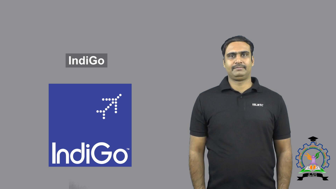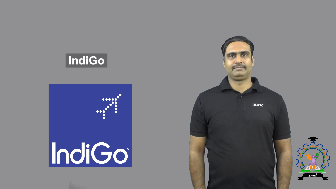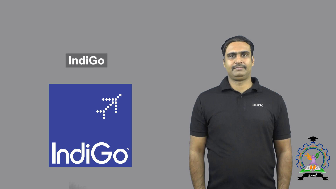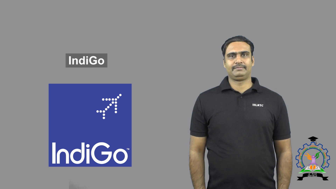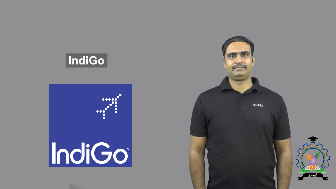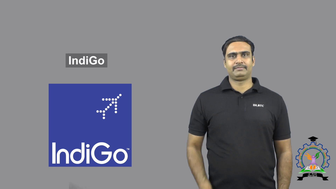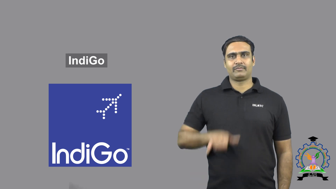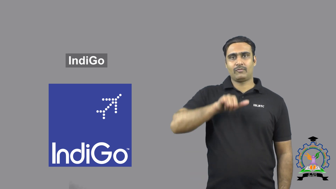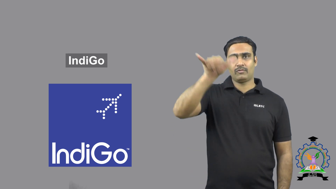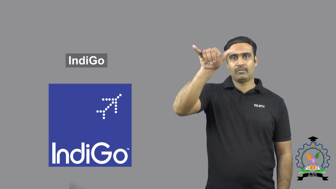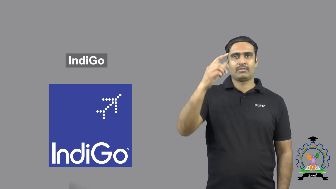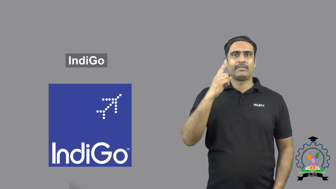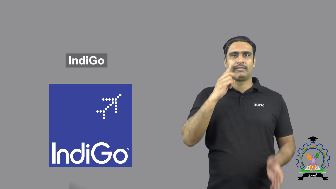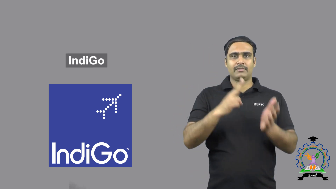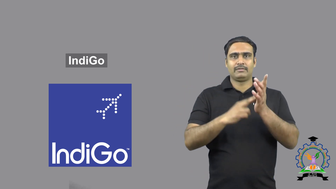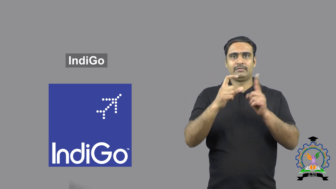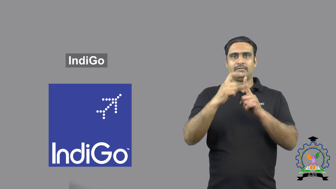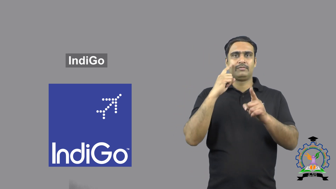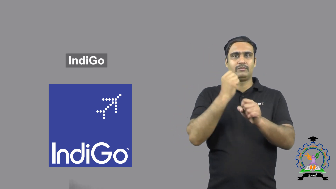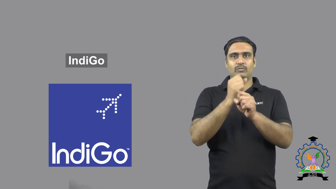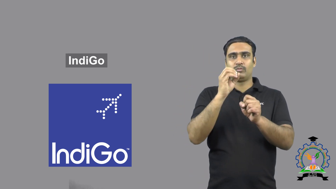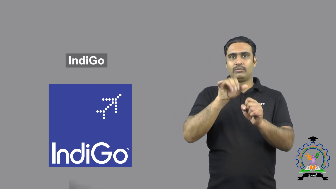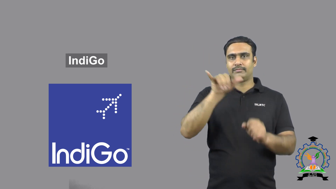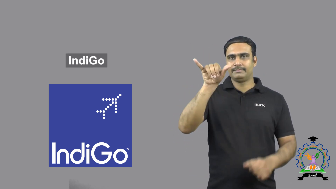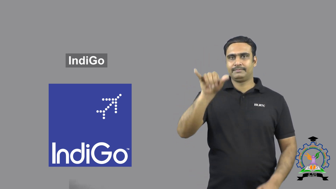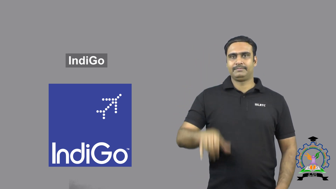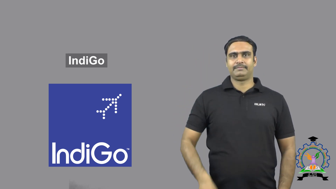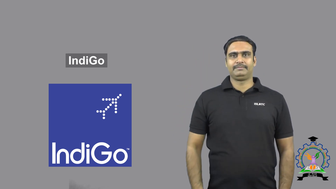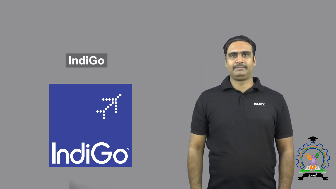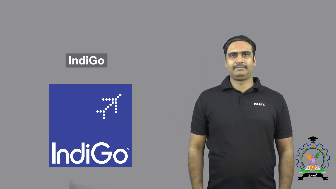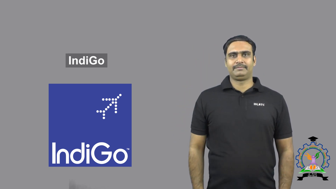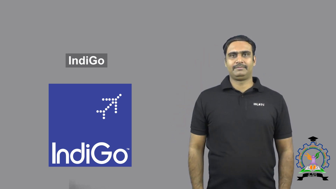Indigo